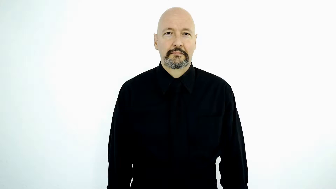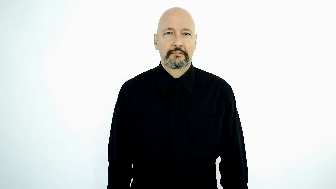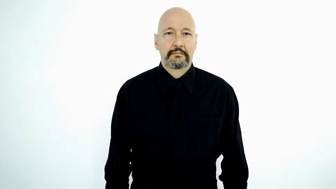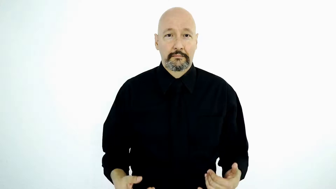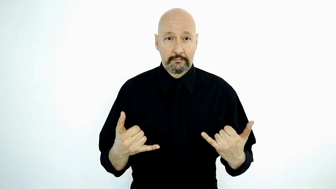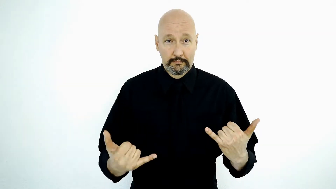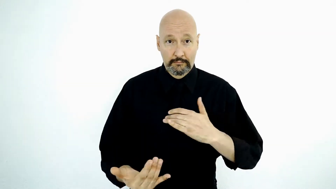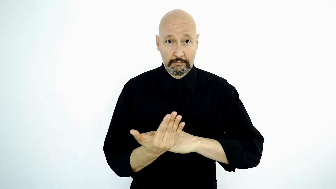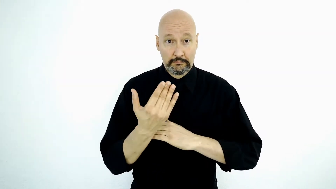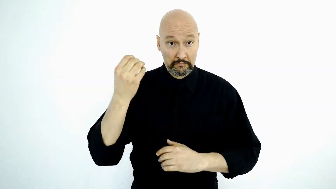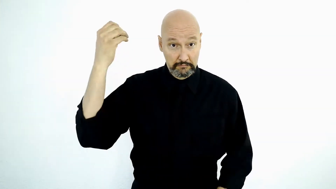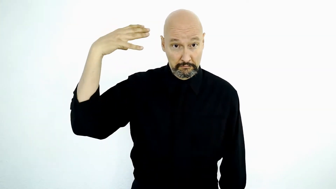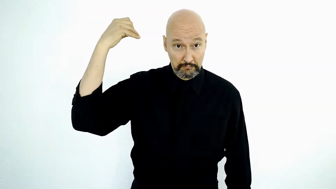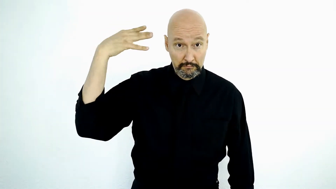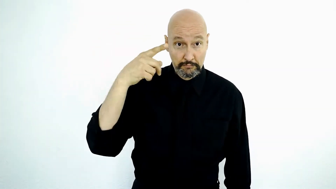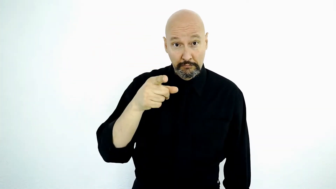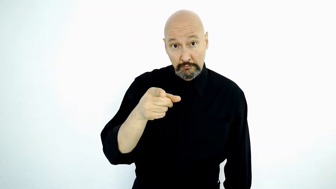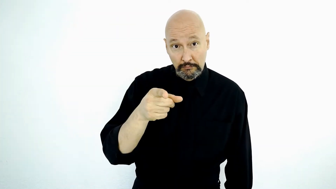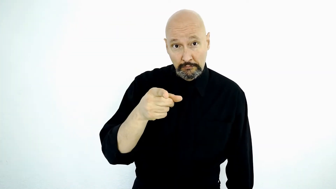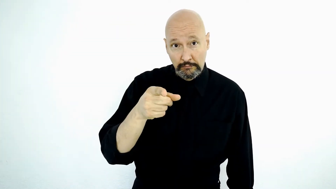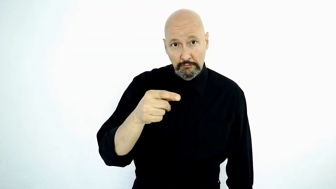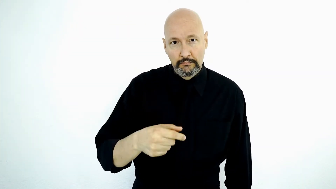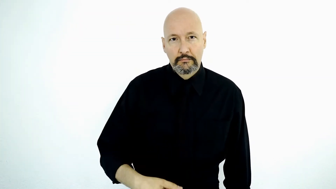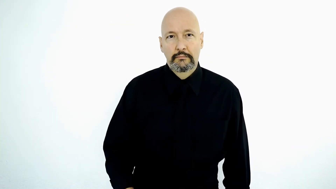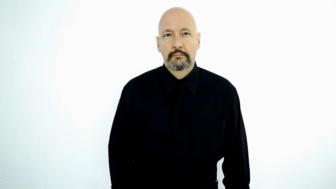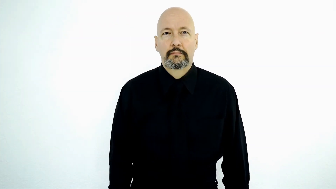NOW-MORNING SHOWER YOU?